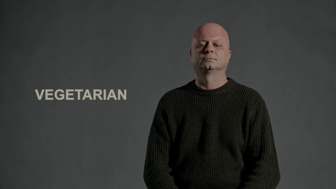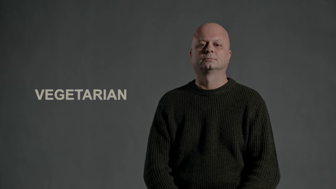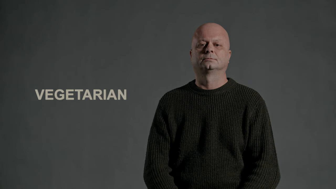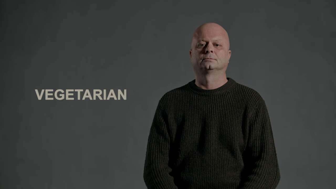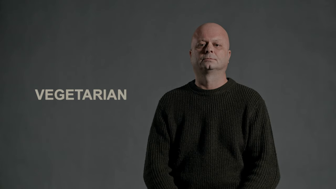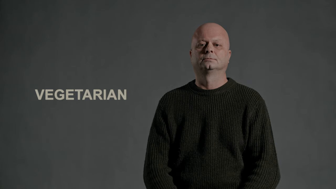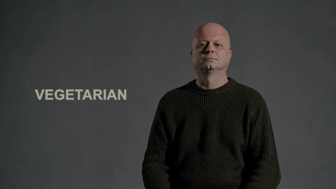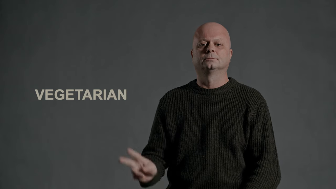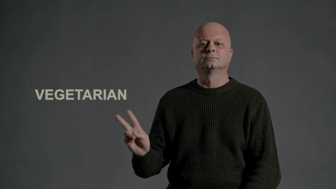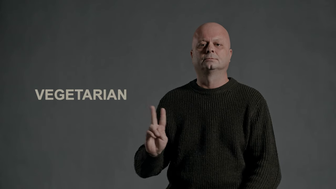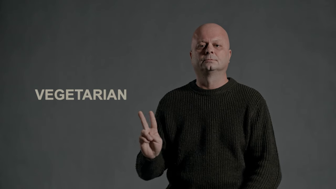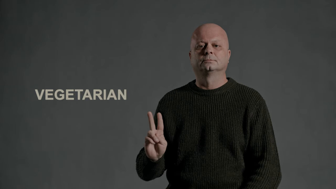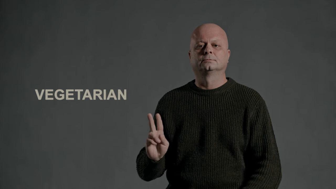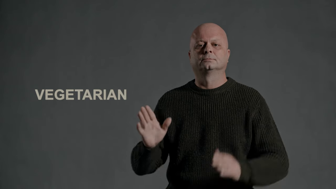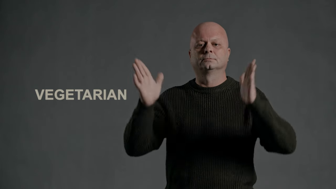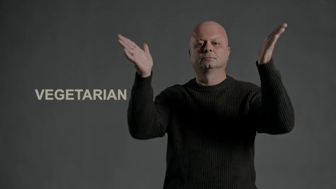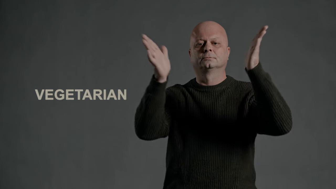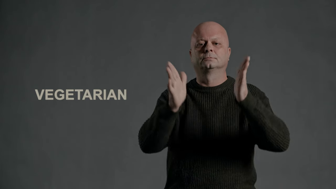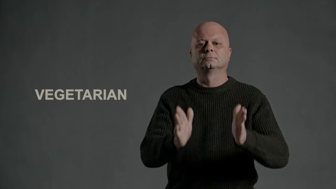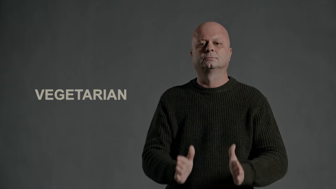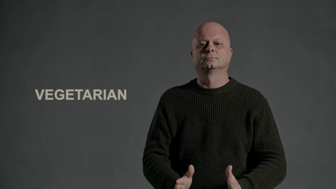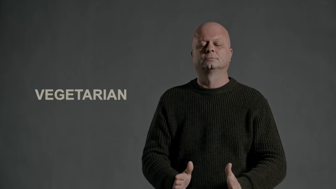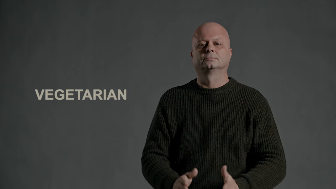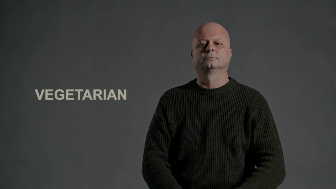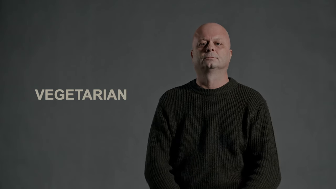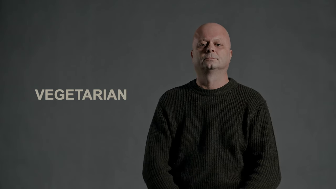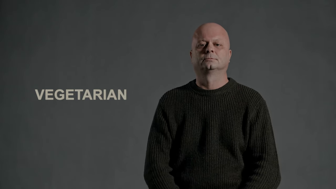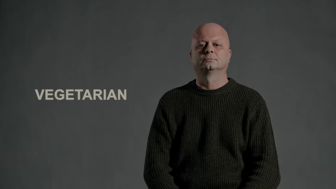Vegetarian